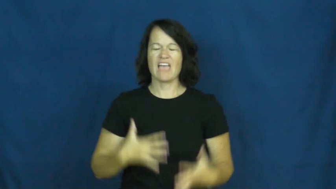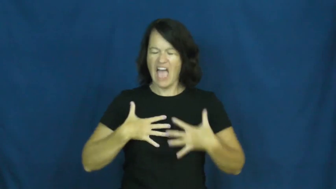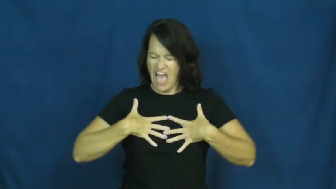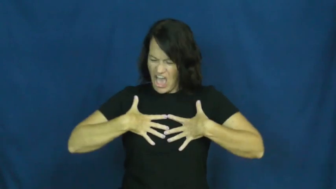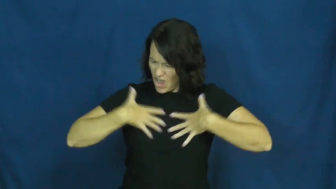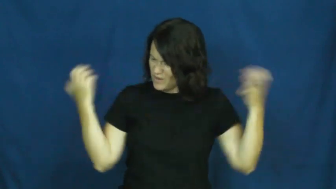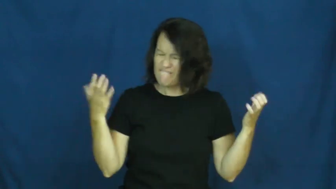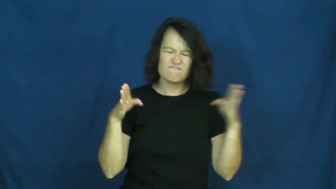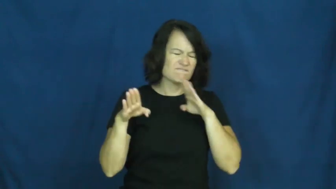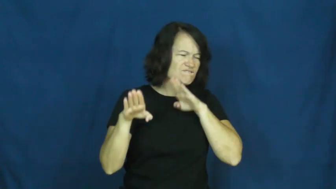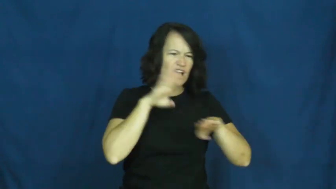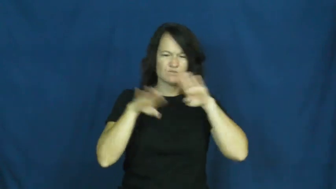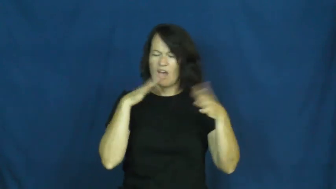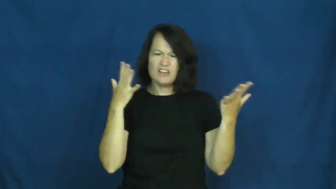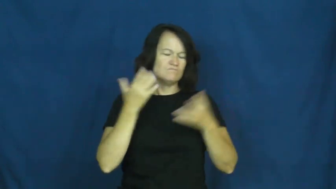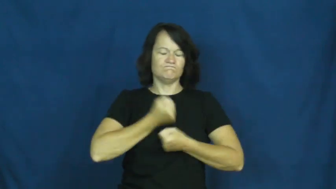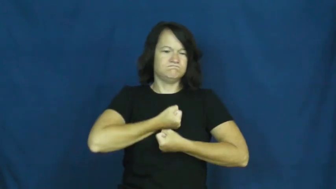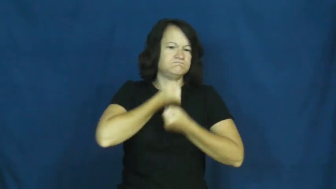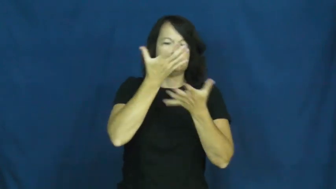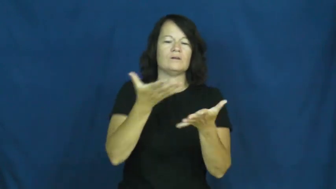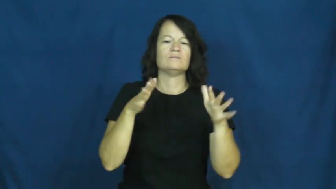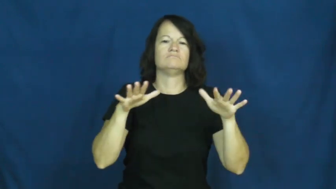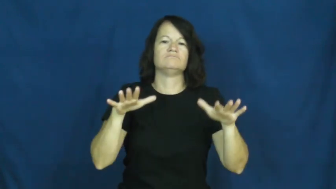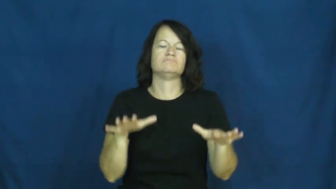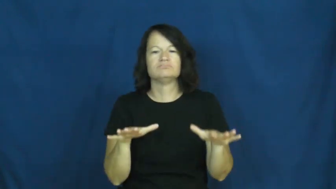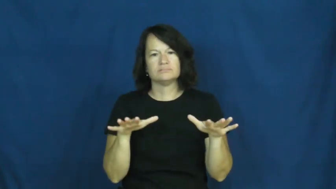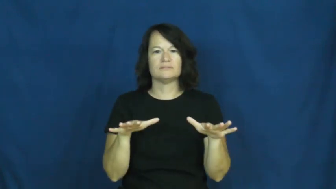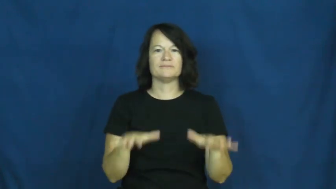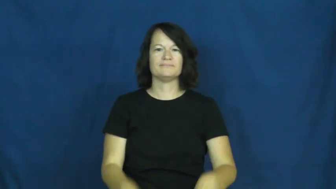blow off steam